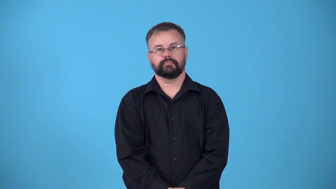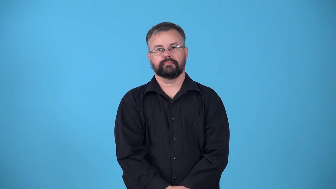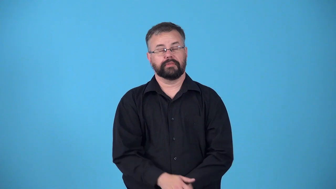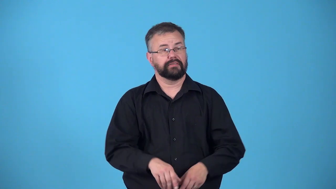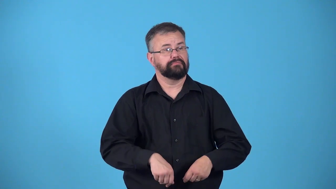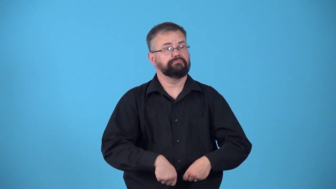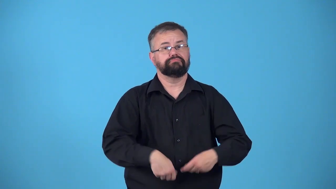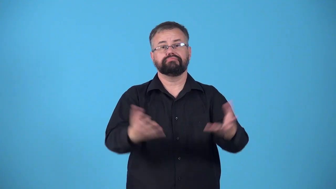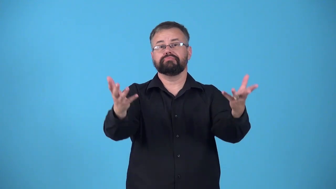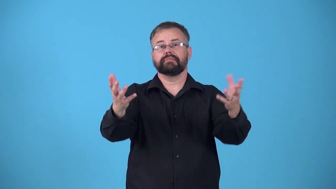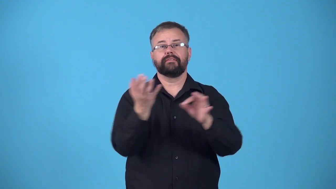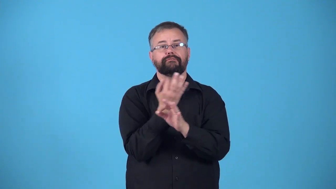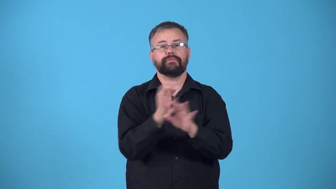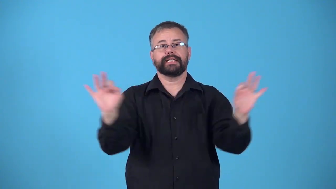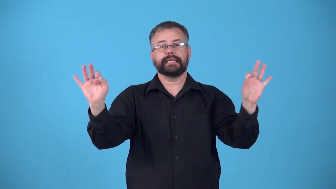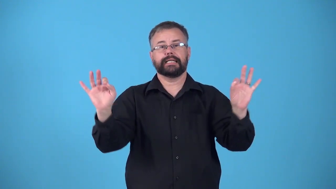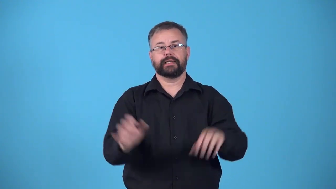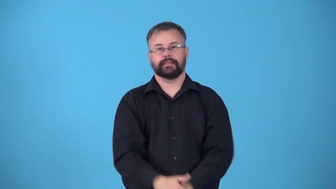give away